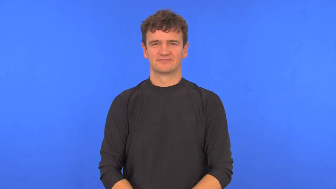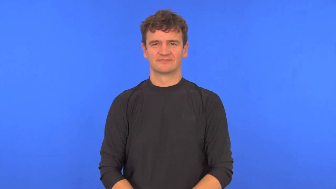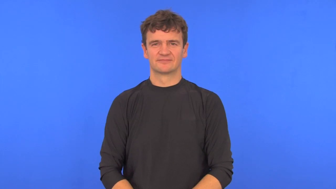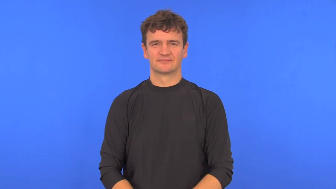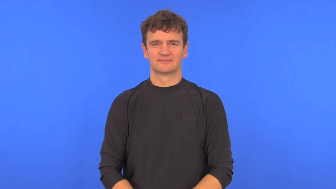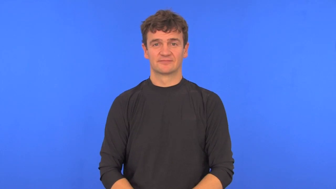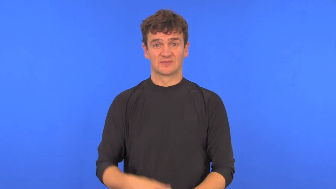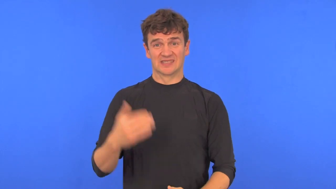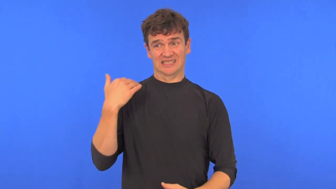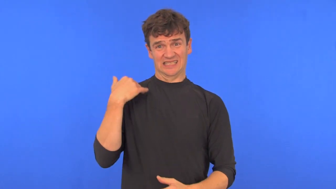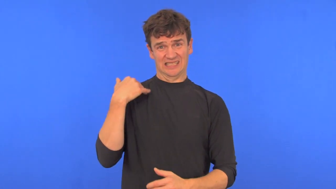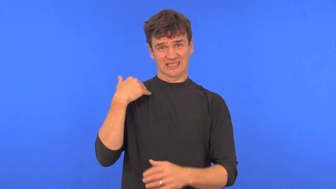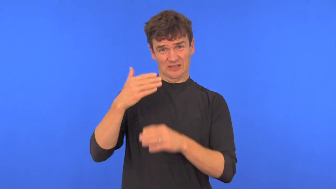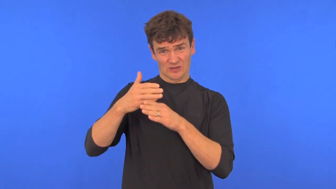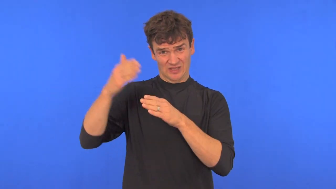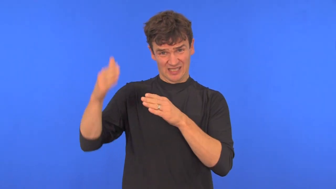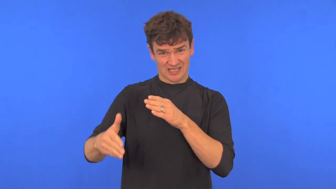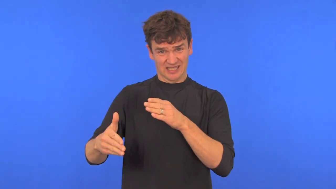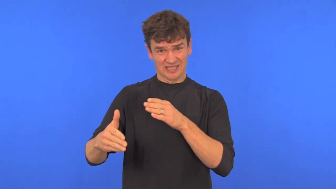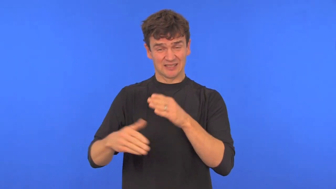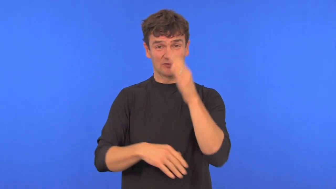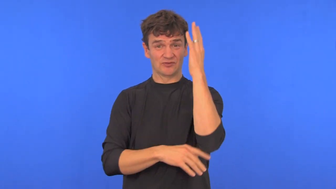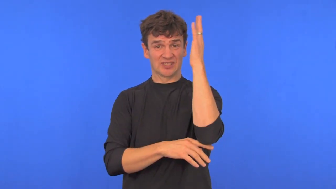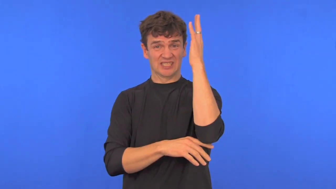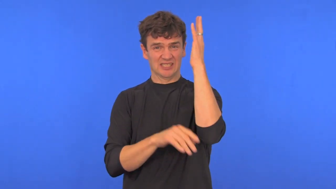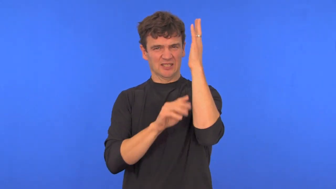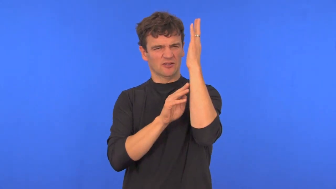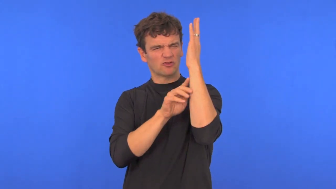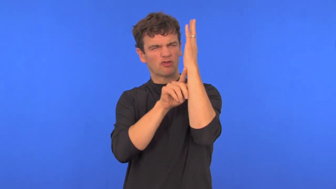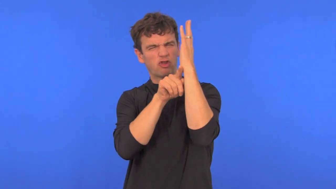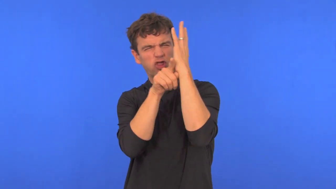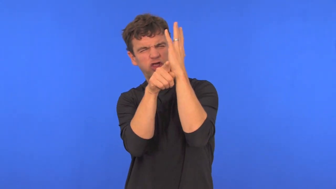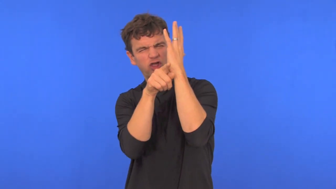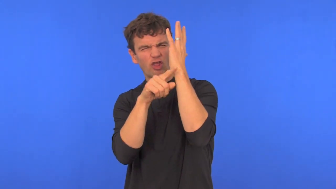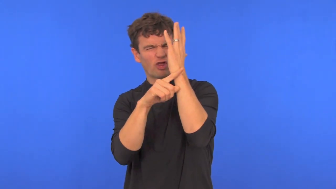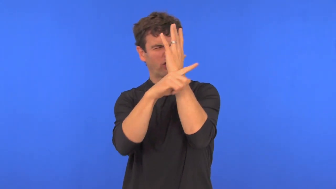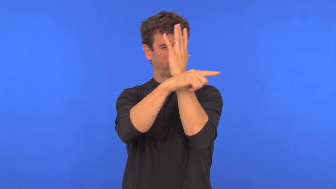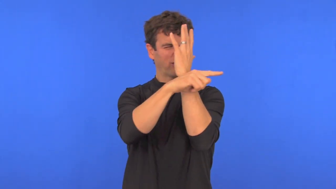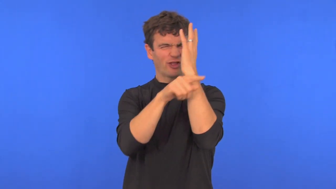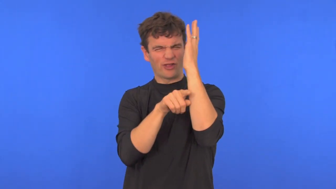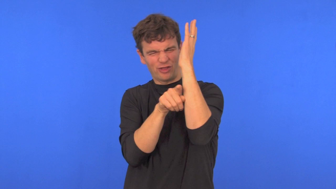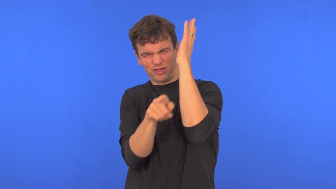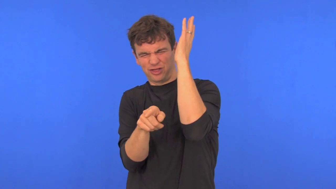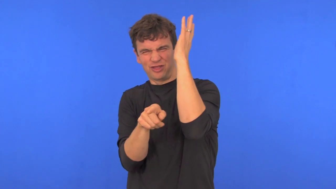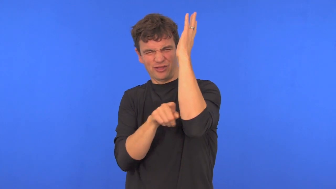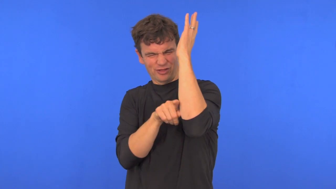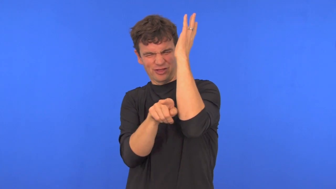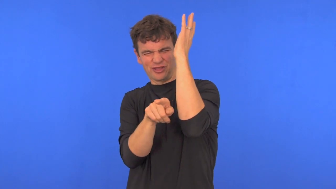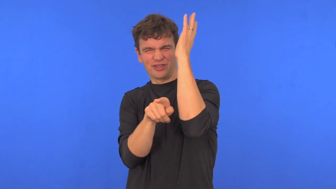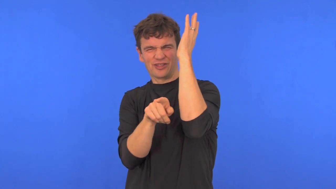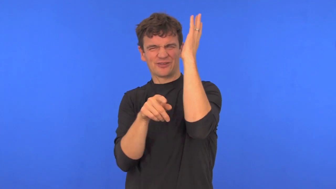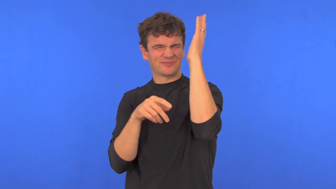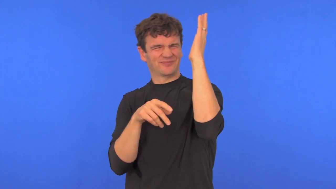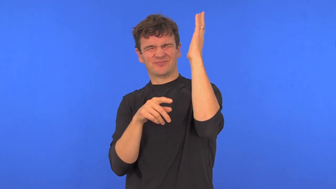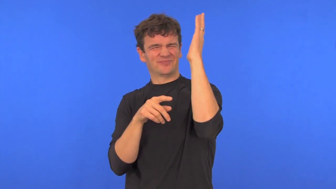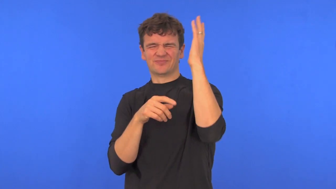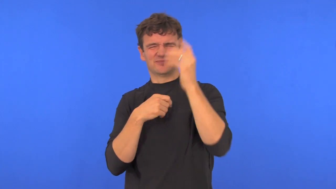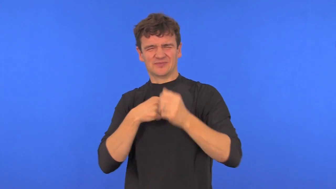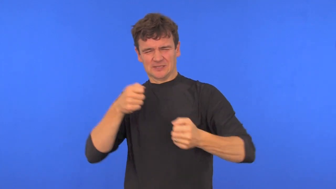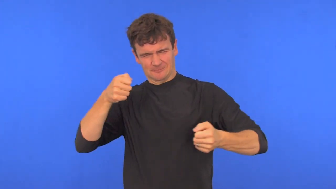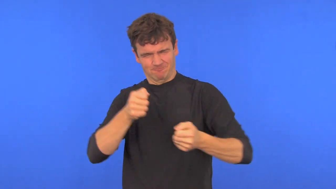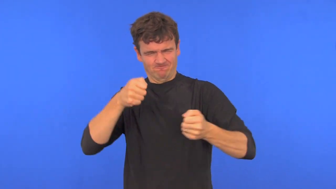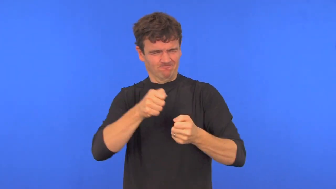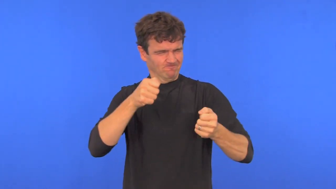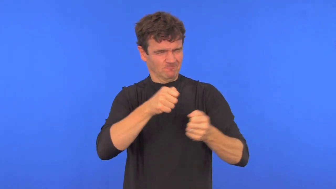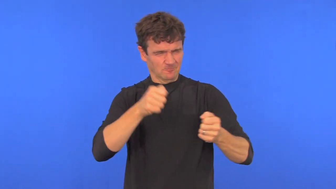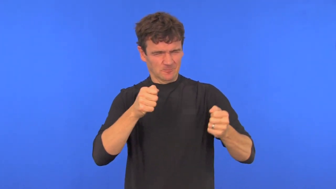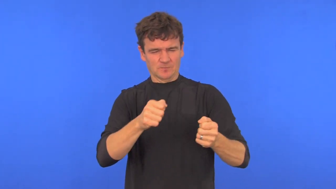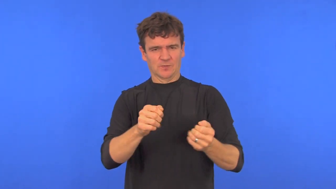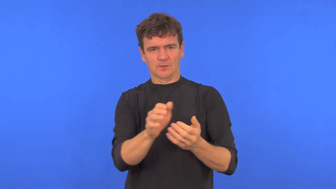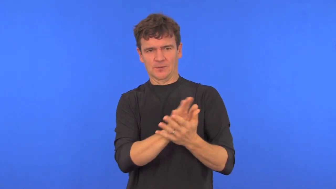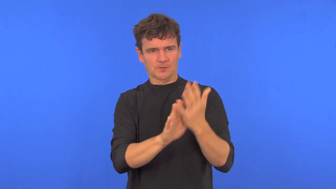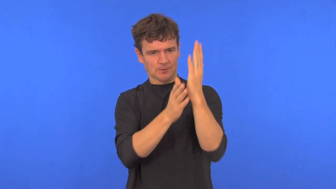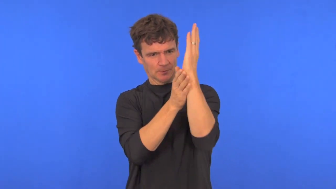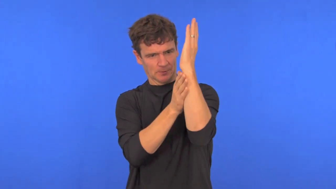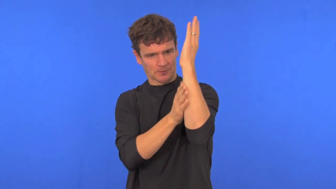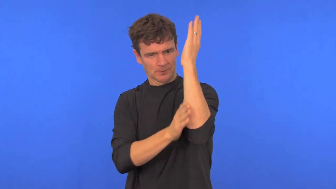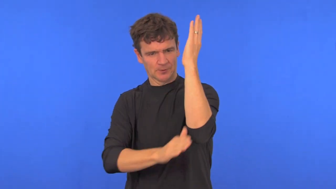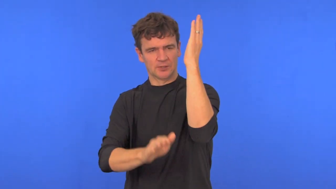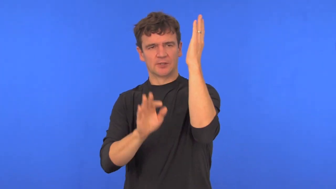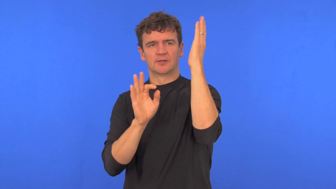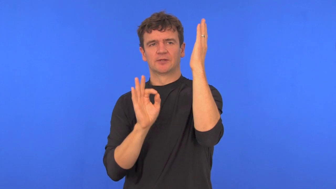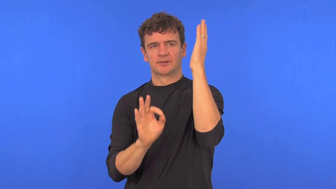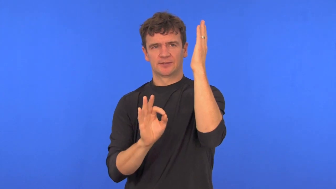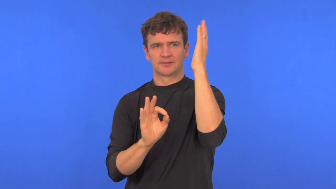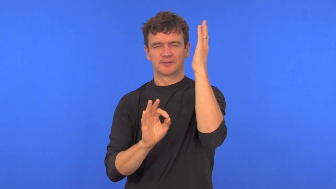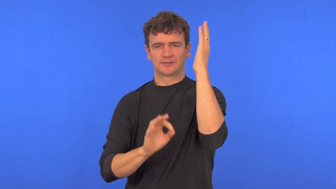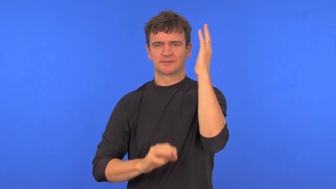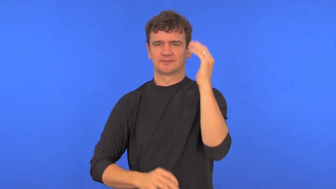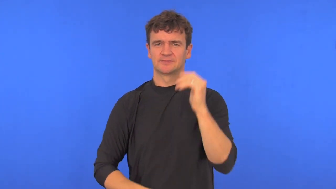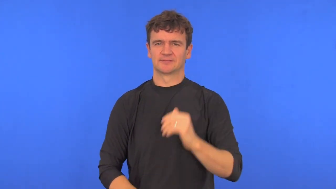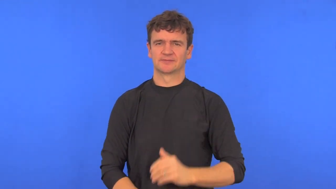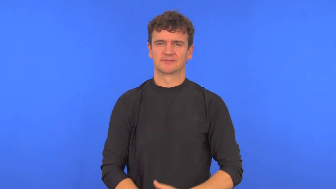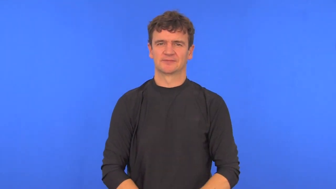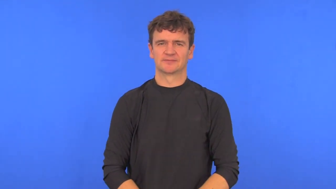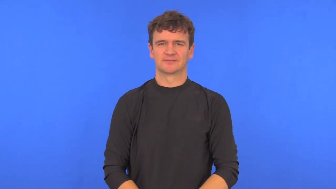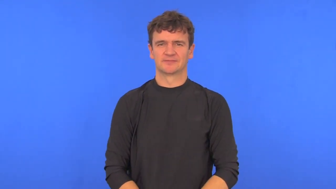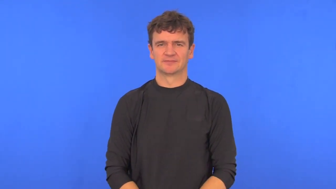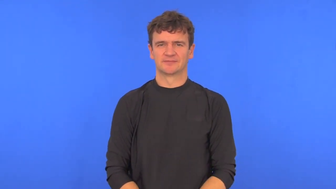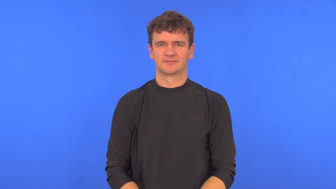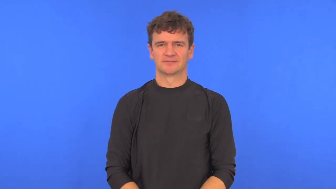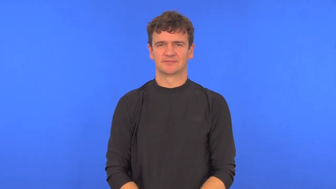BRANCH